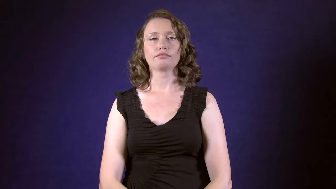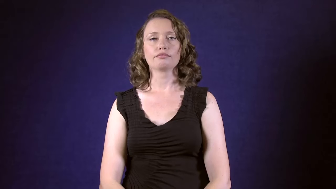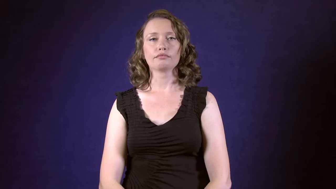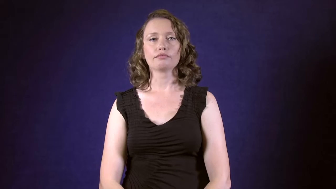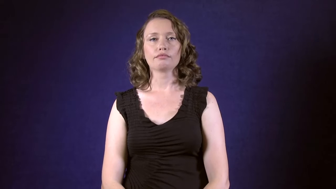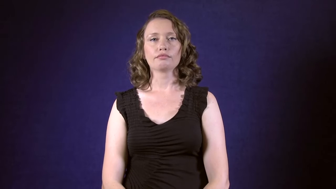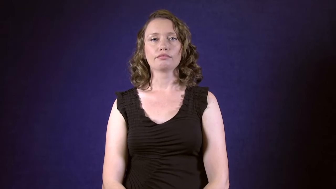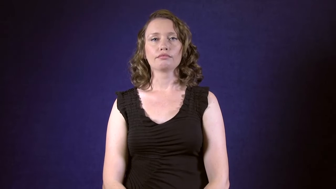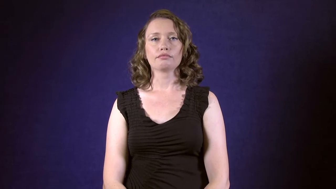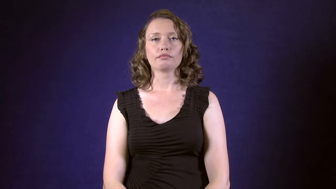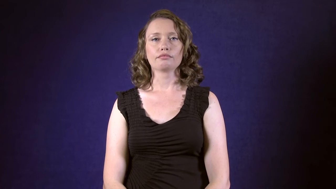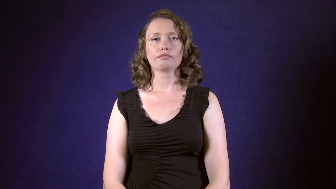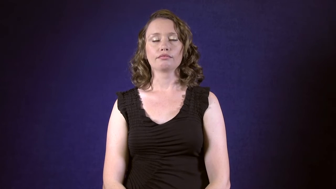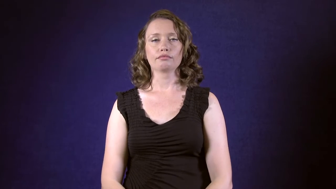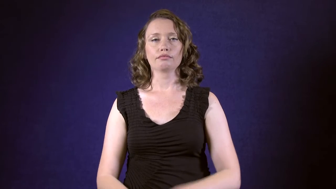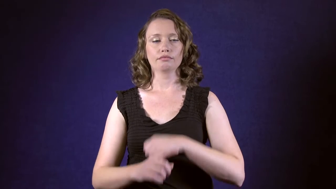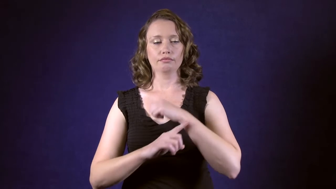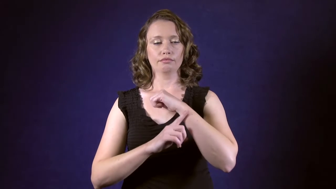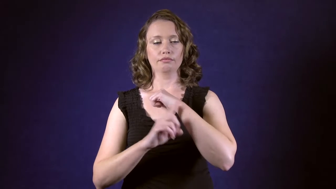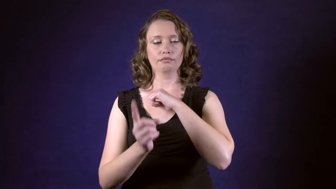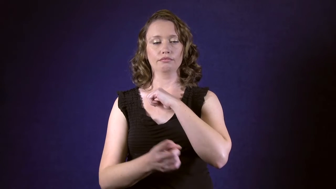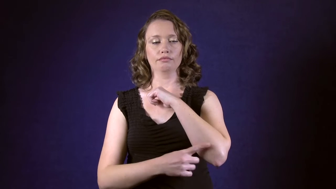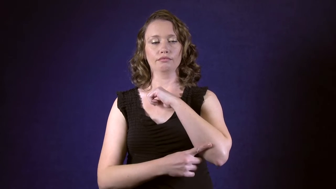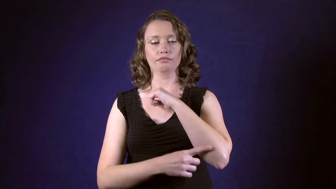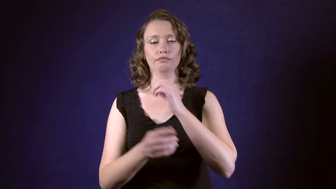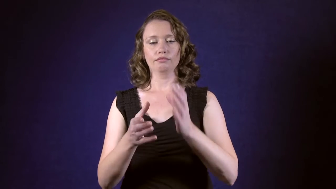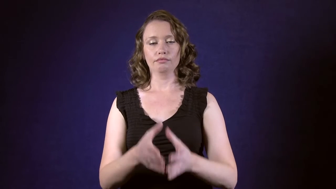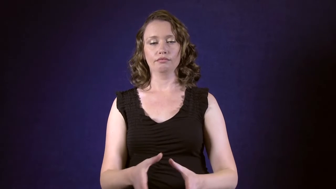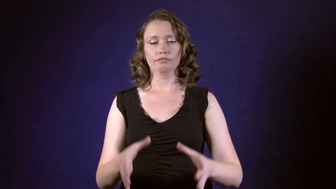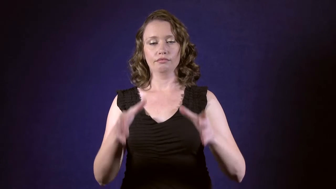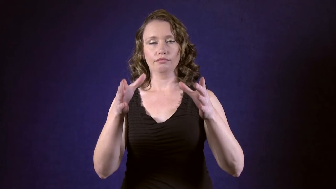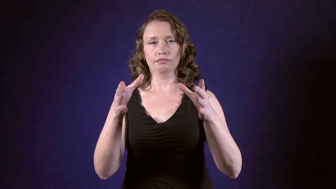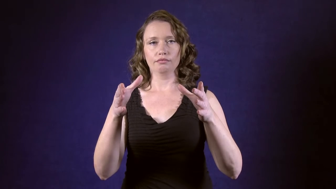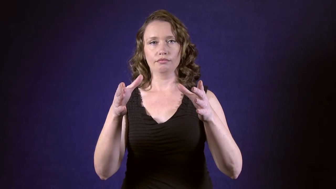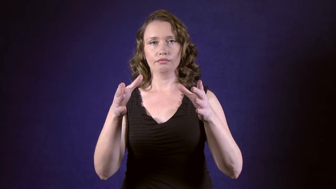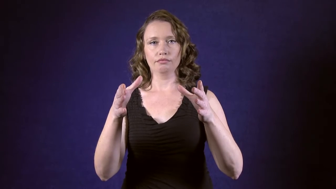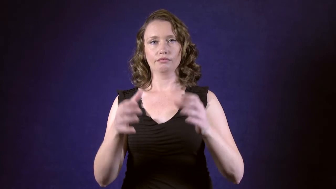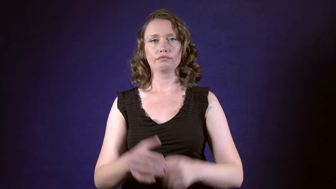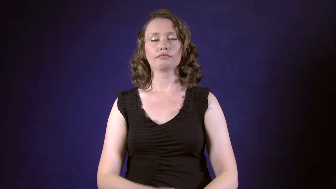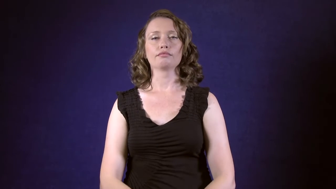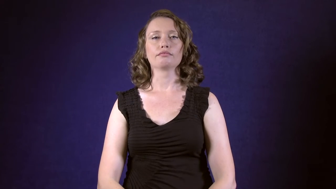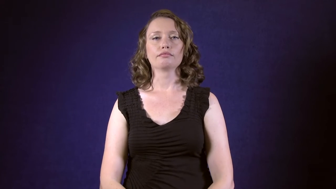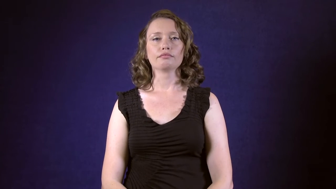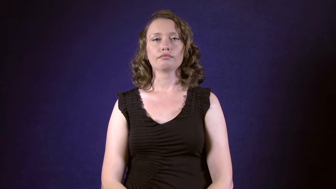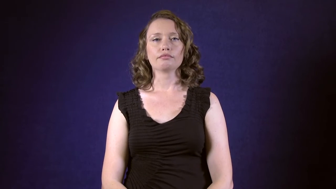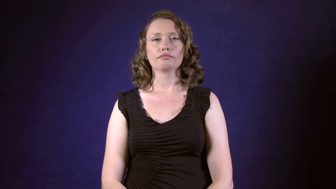Waste Basket